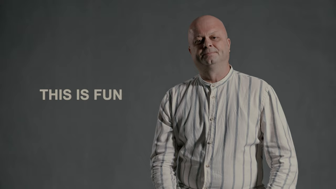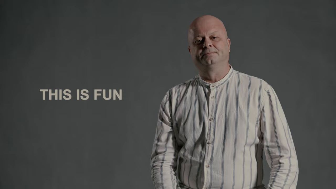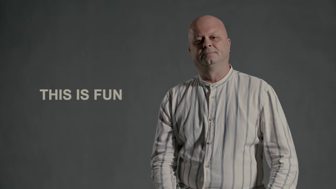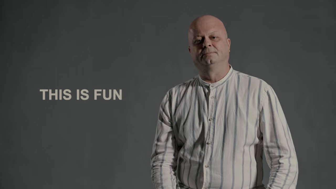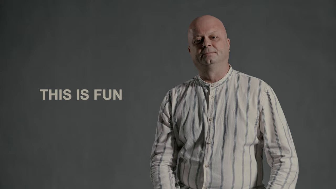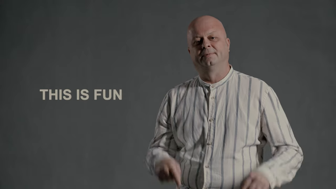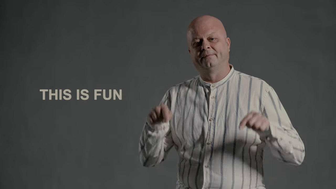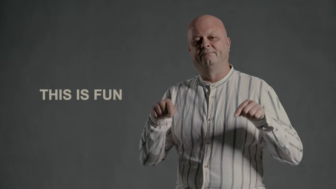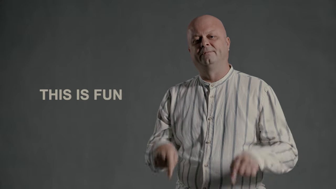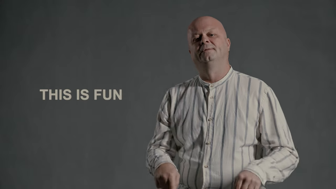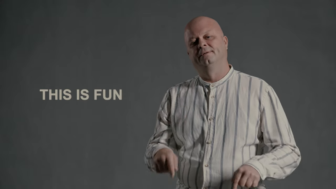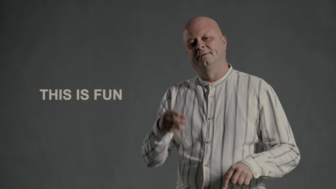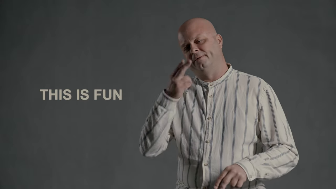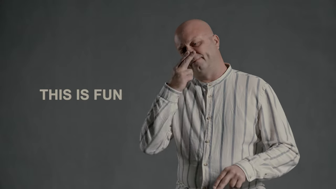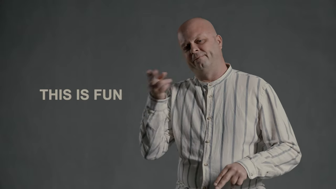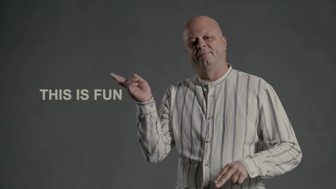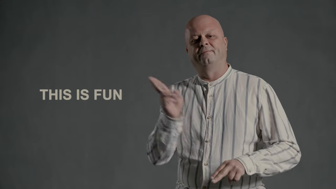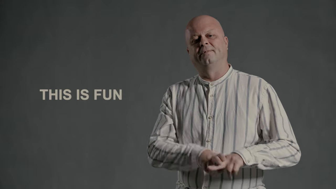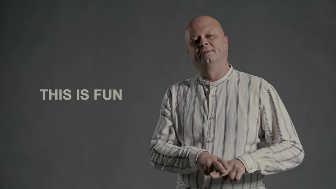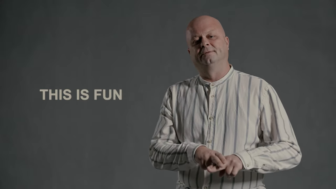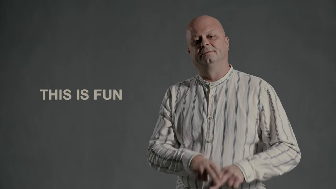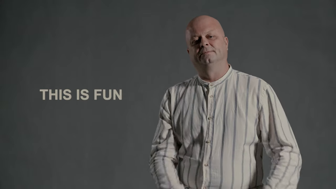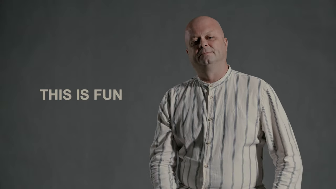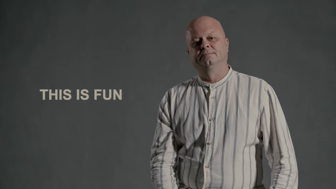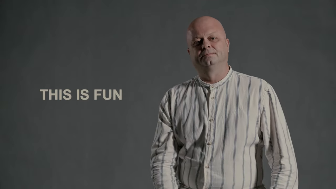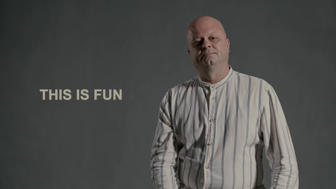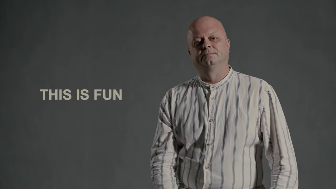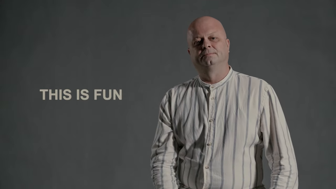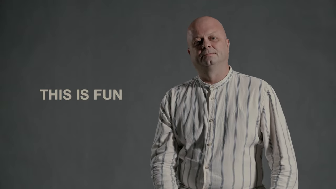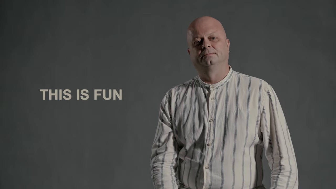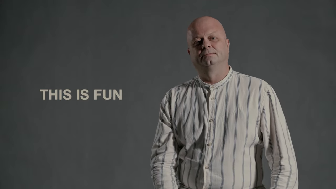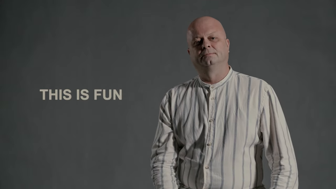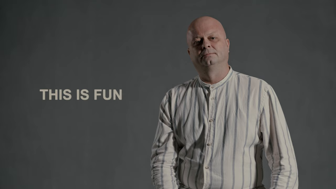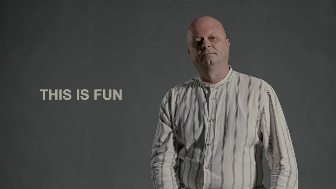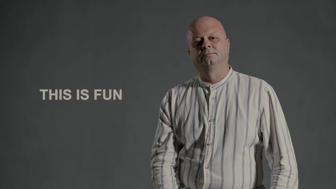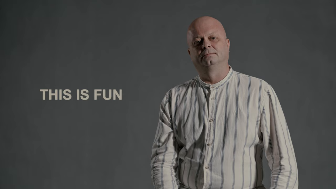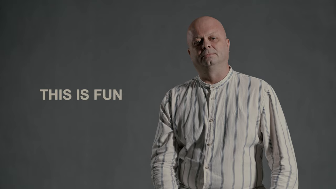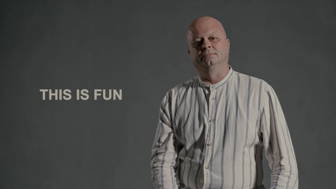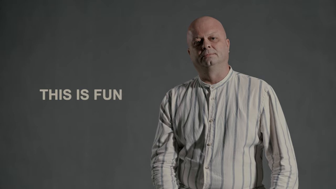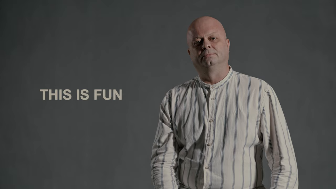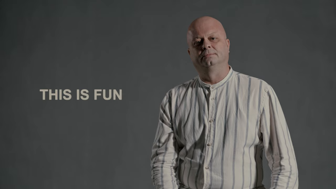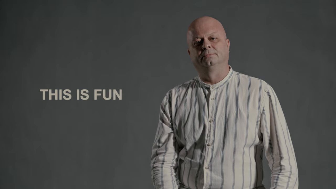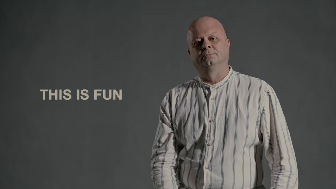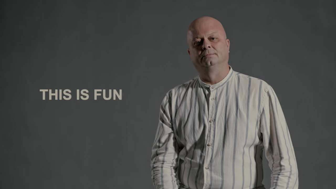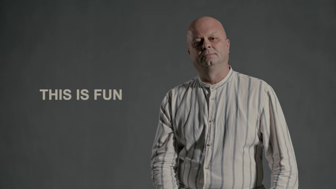This Is Fun